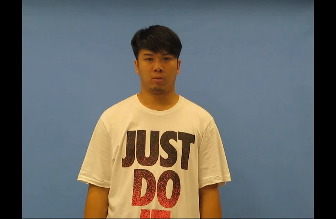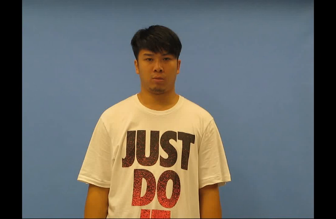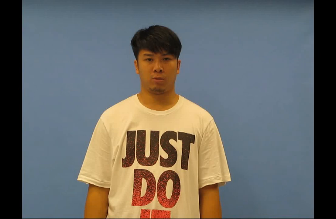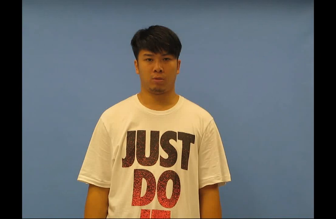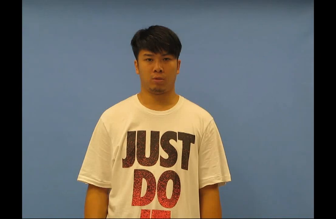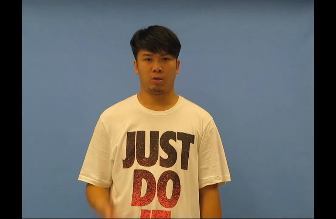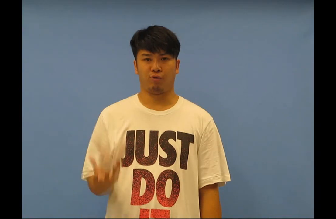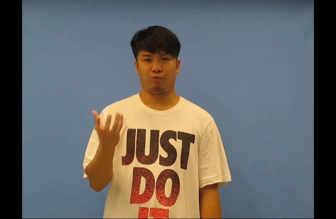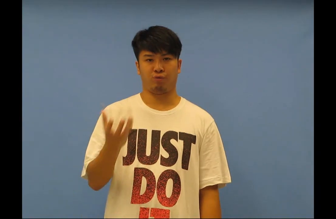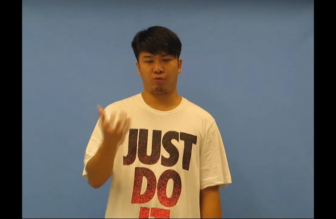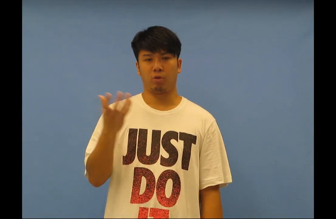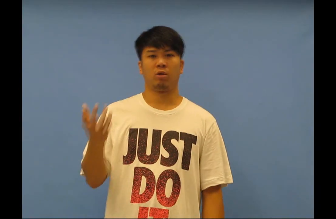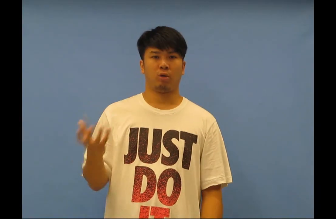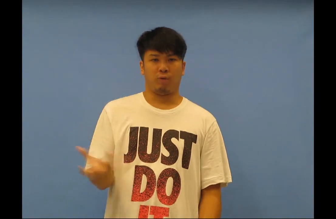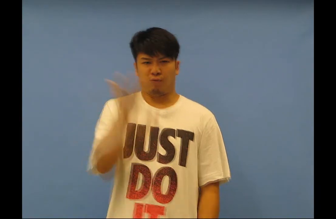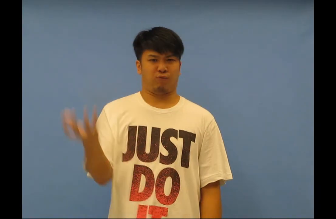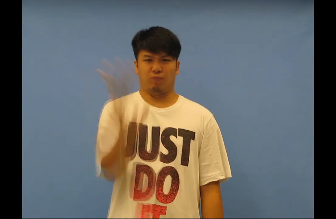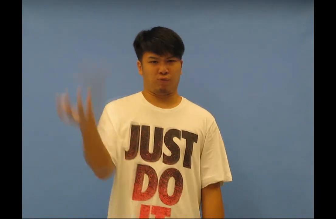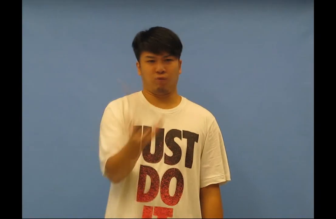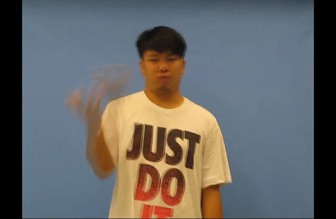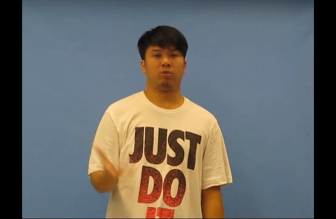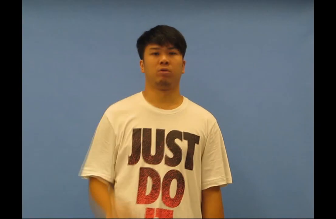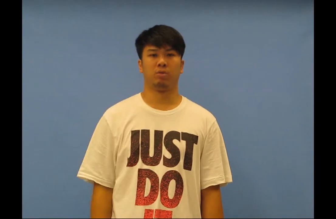fire